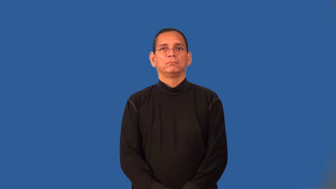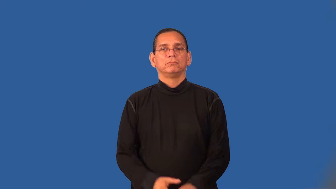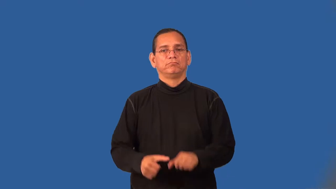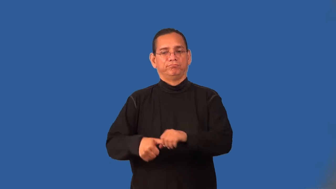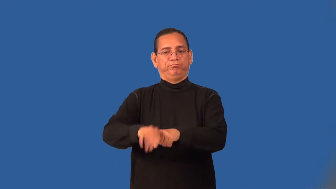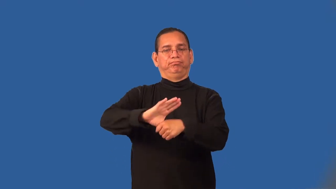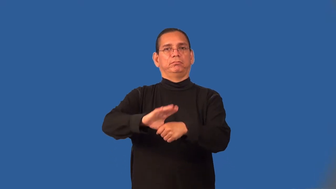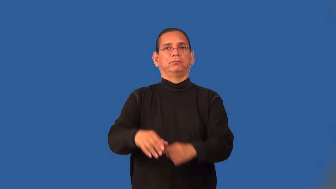unskillful,unhandy